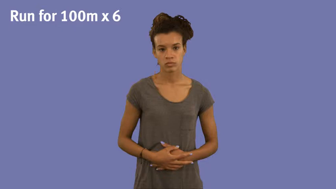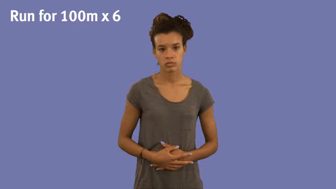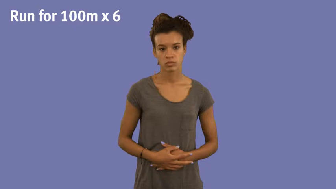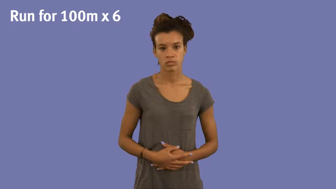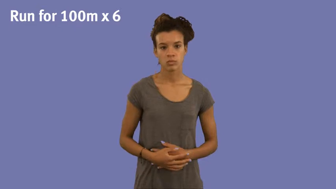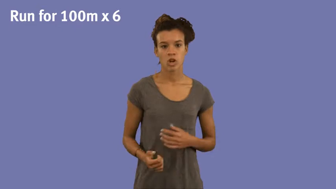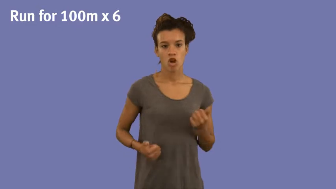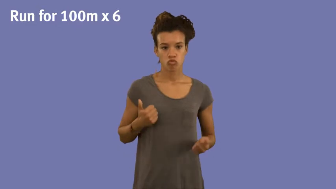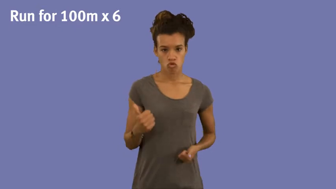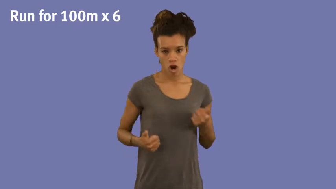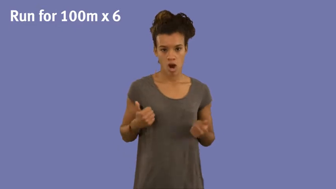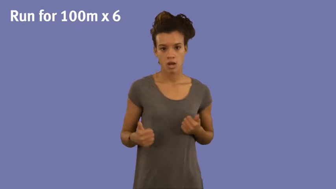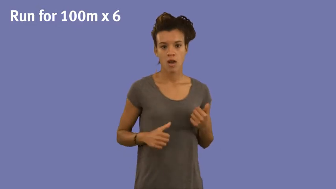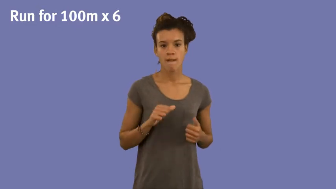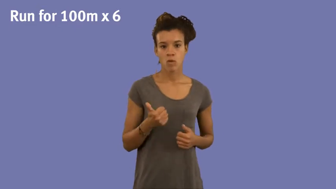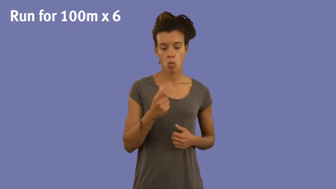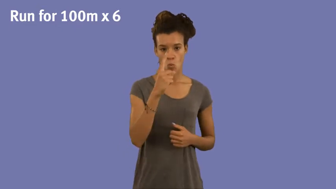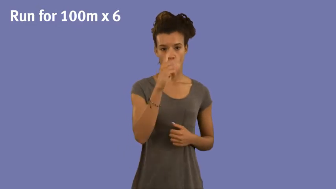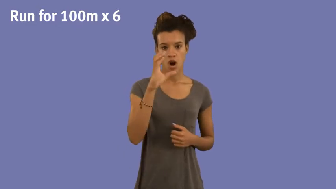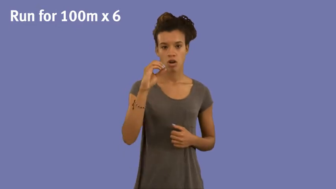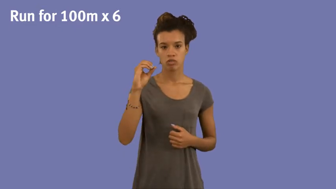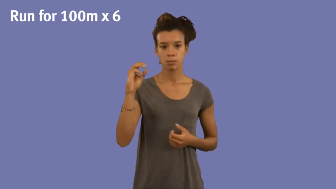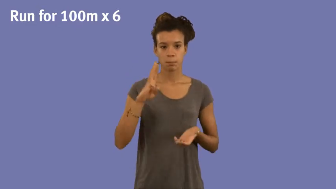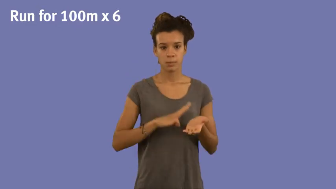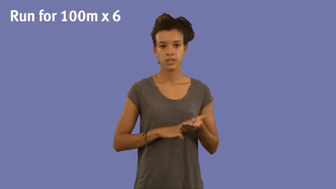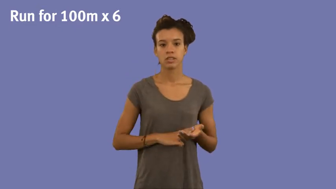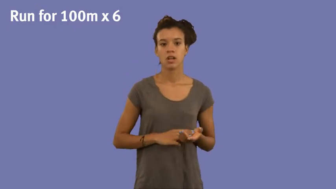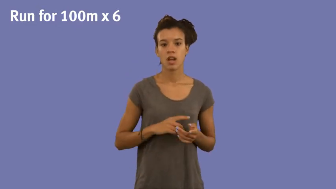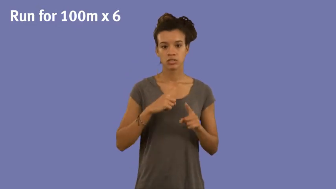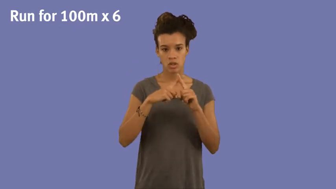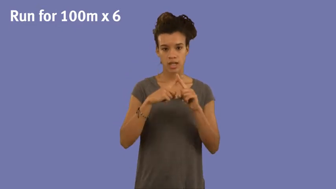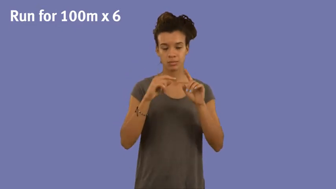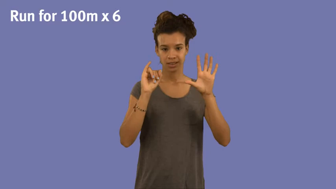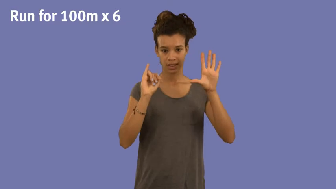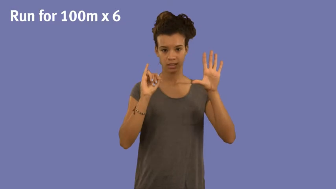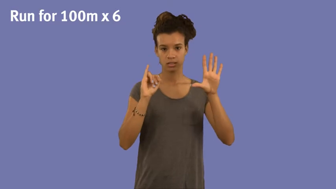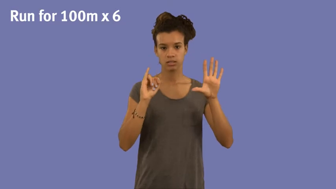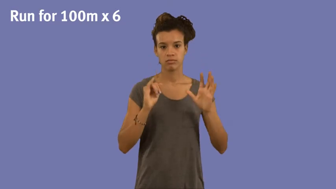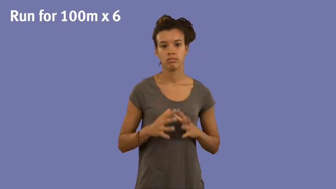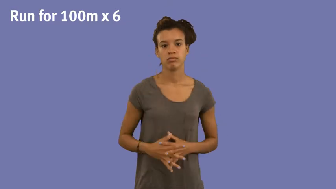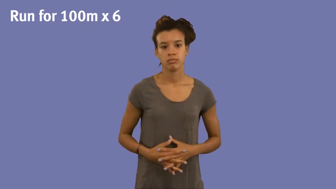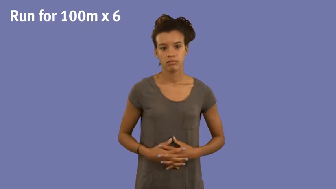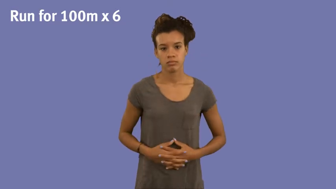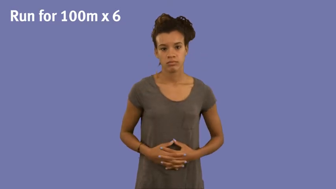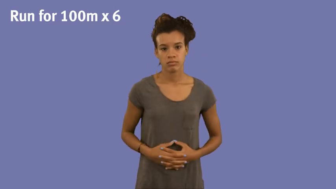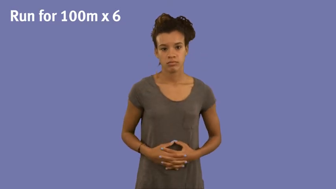Run for 100m x6